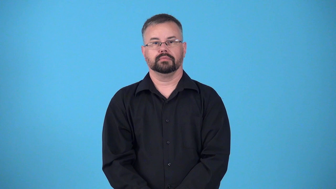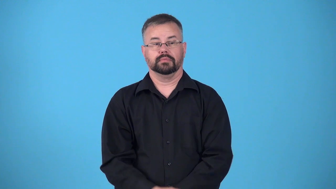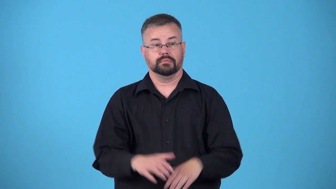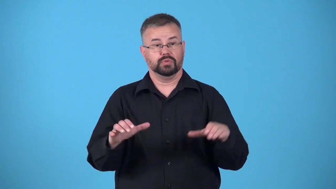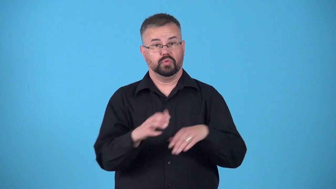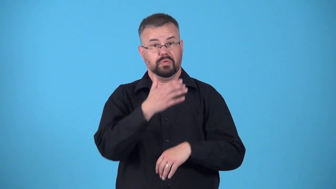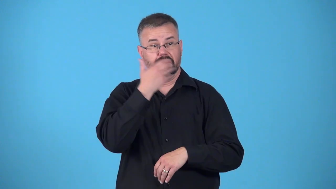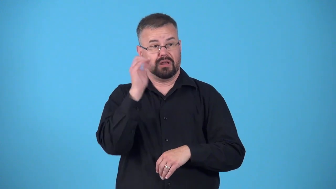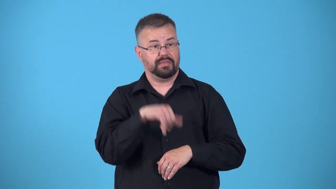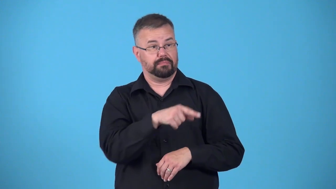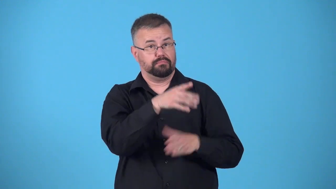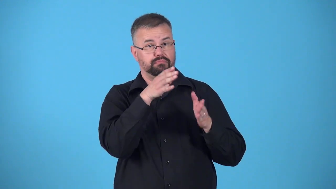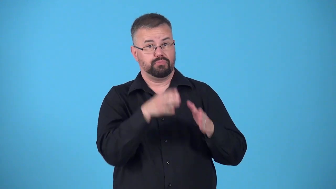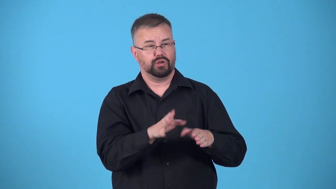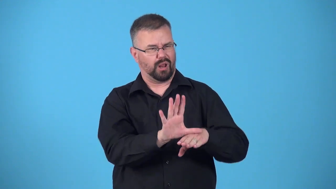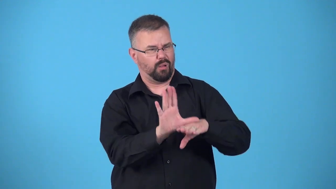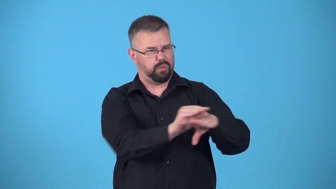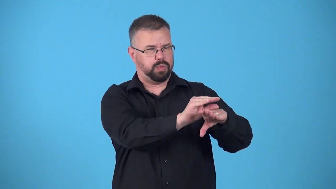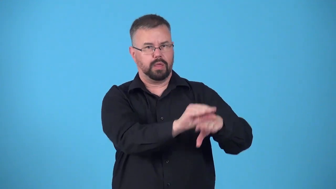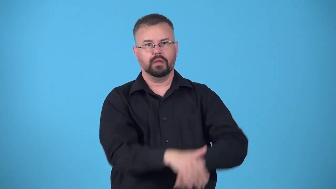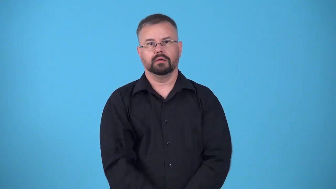show up embarrass